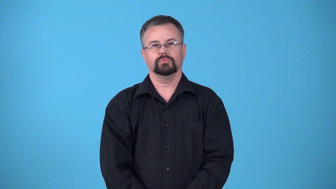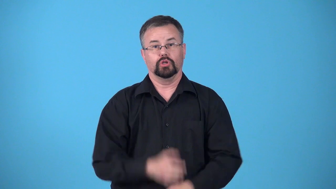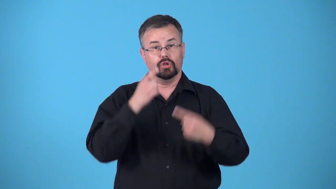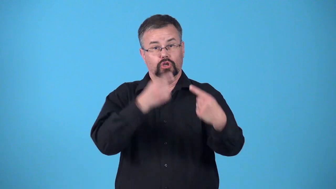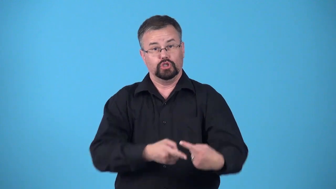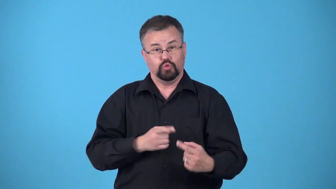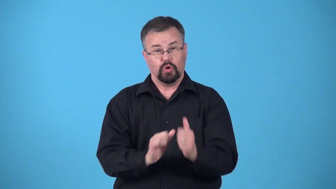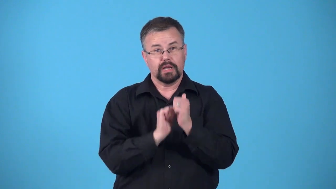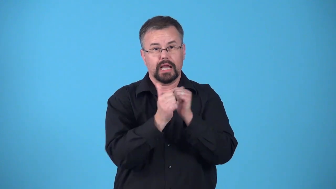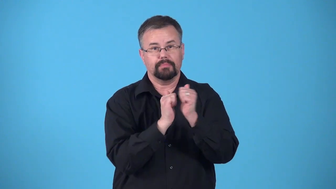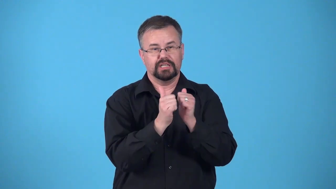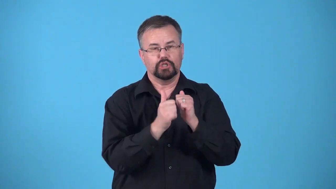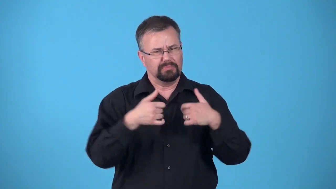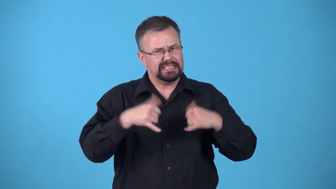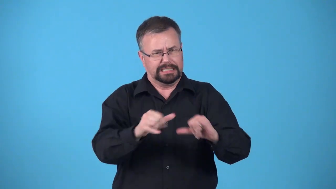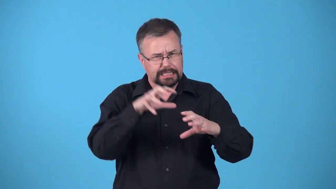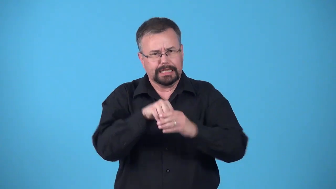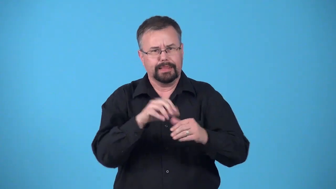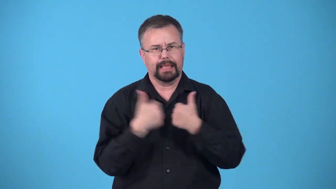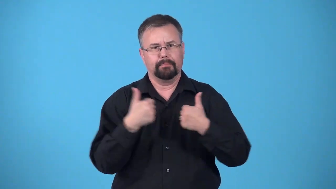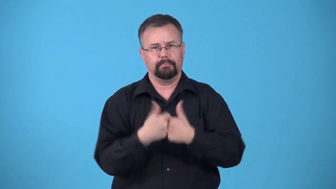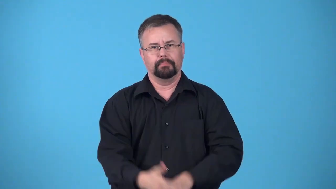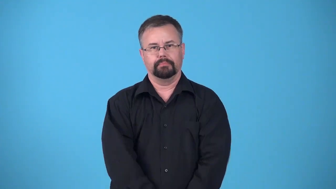still in the game